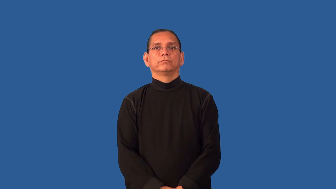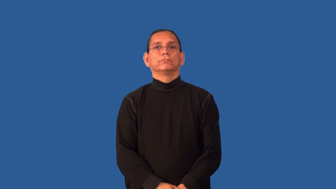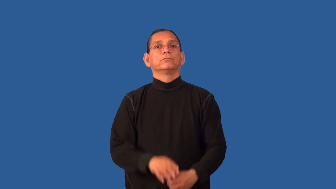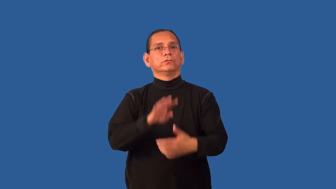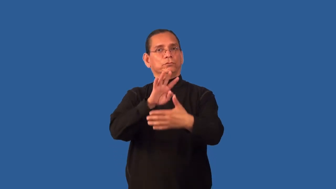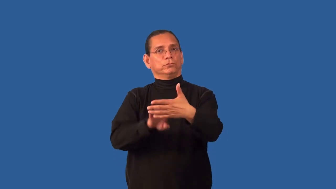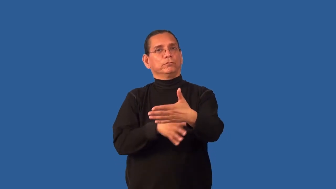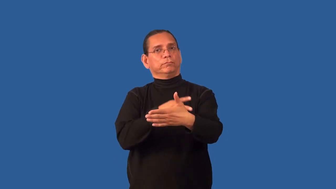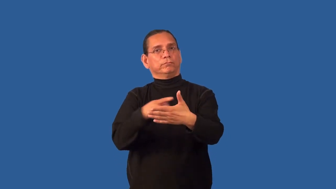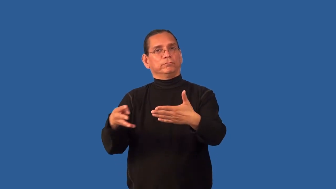array